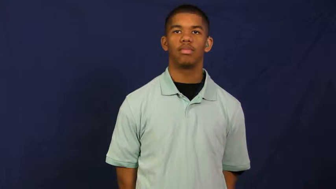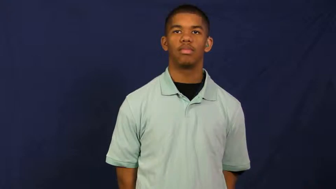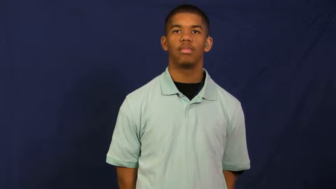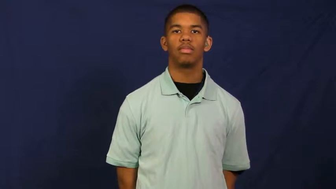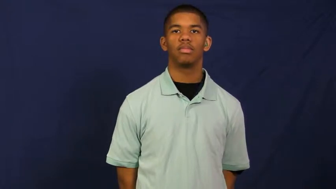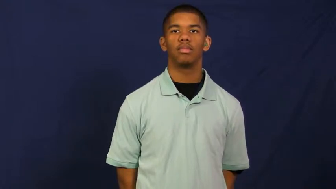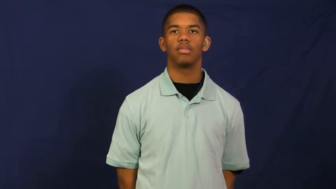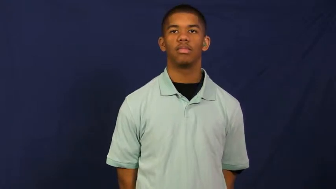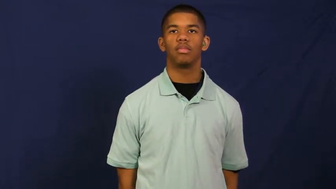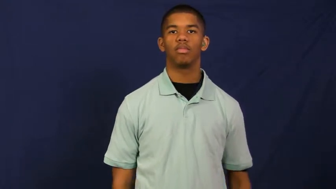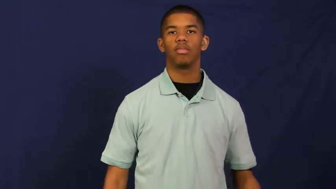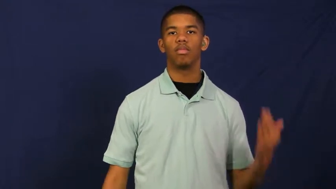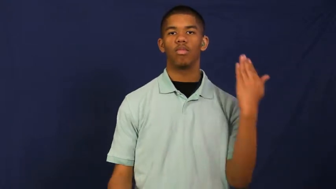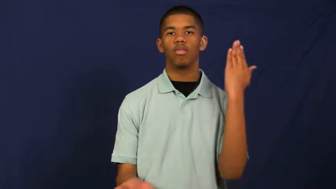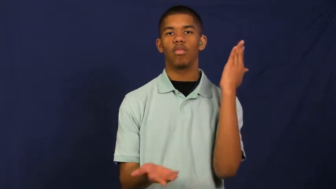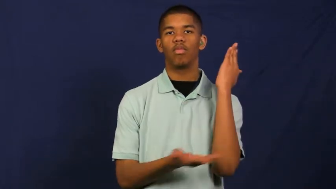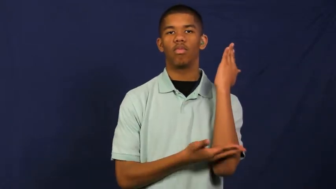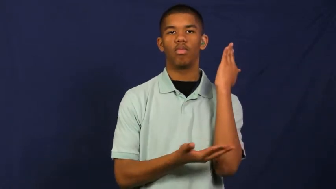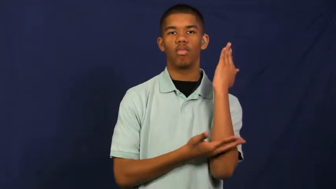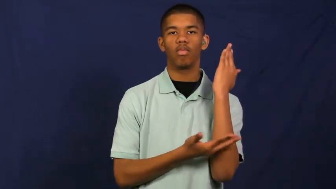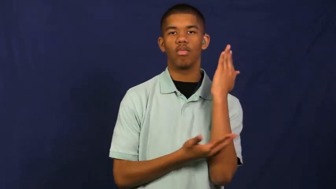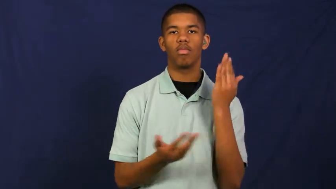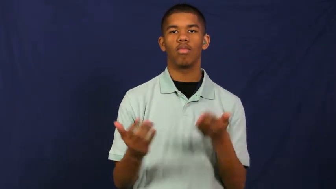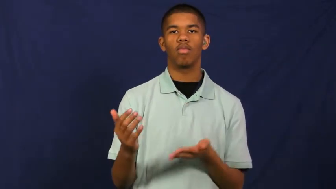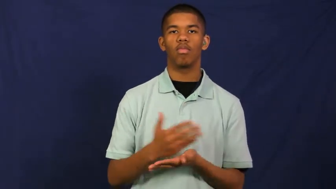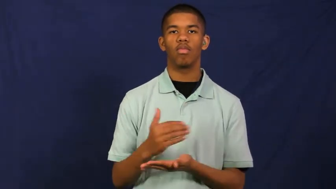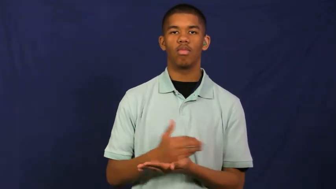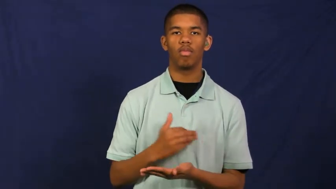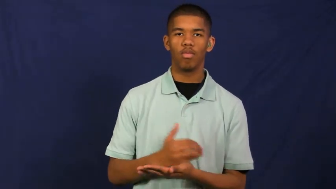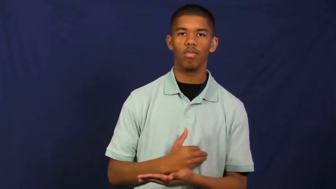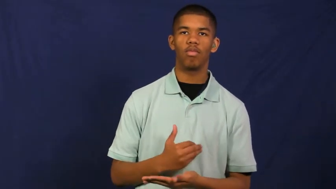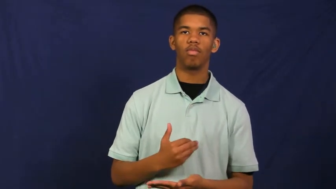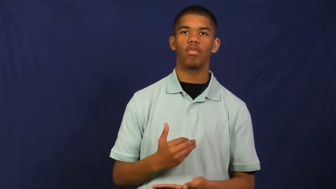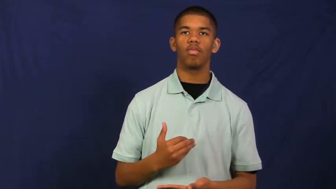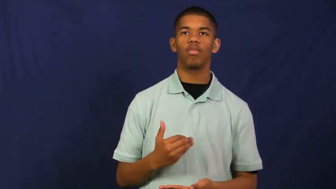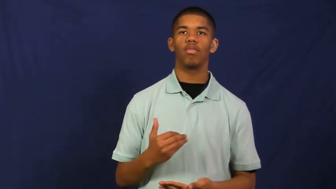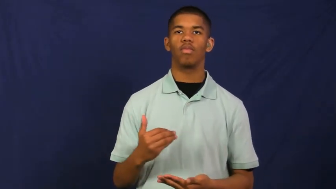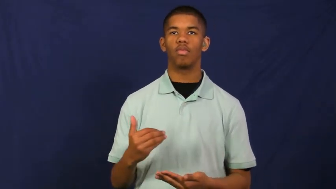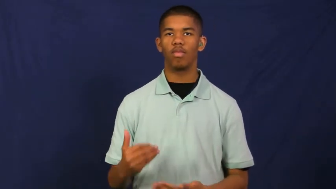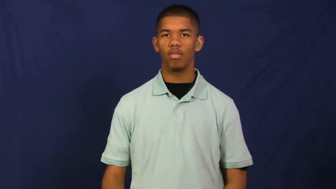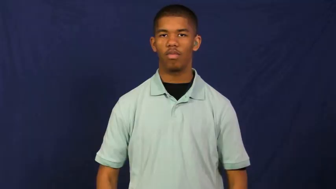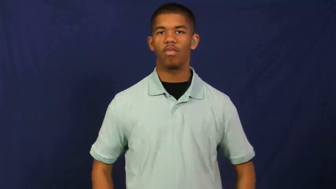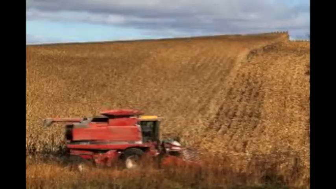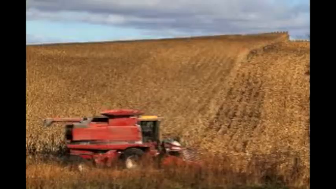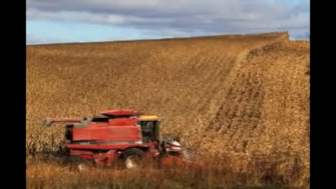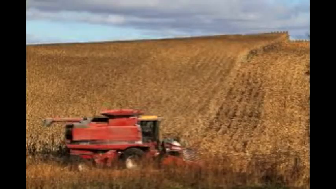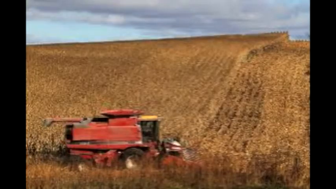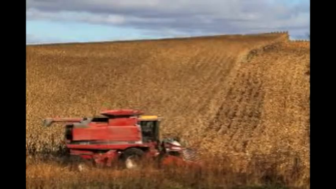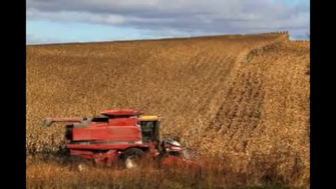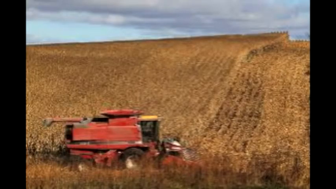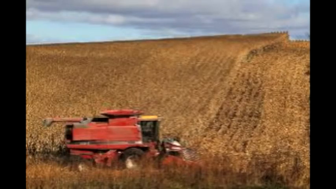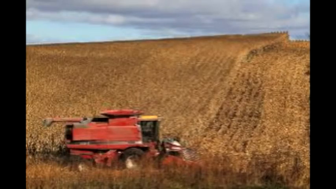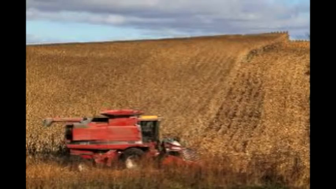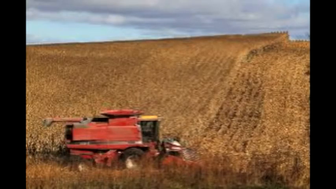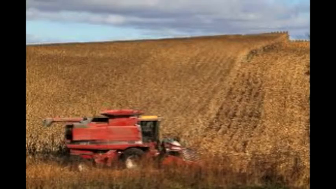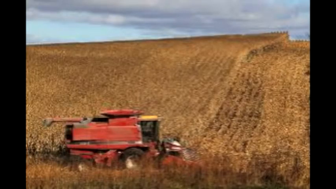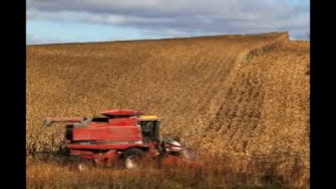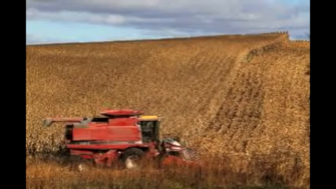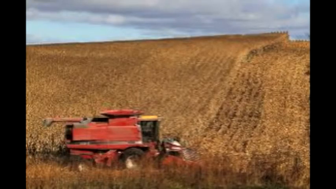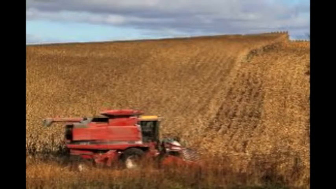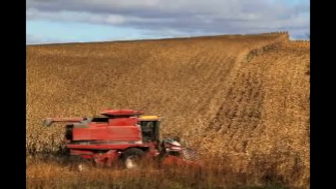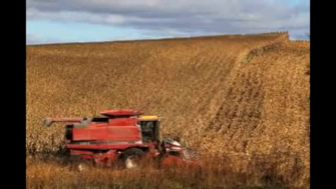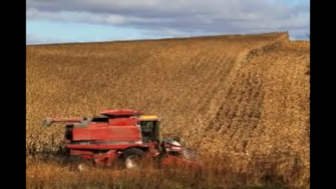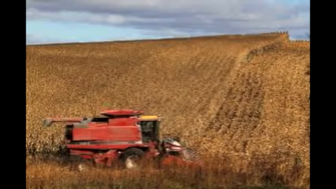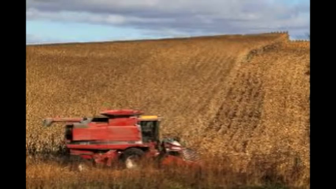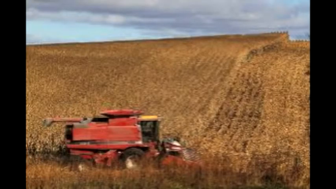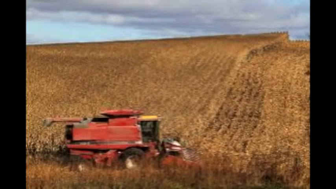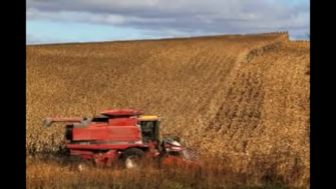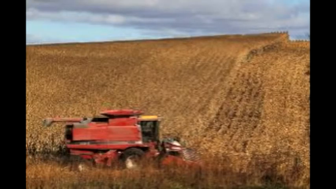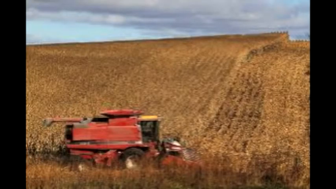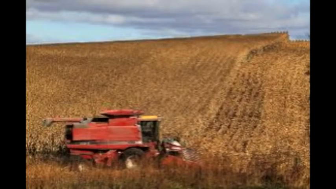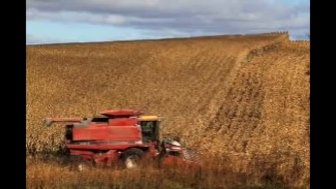harvest